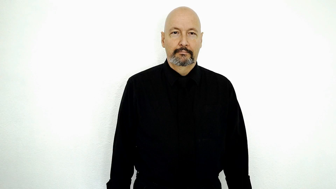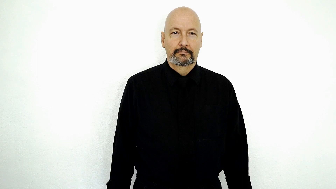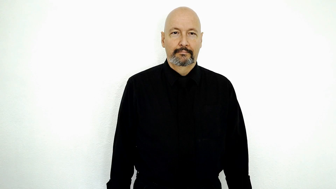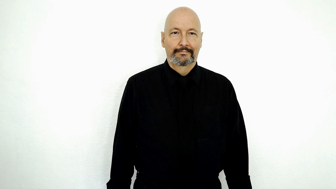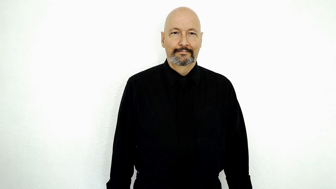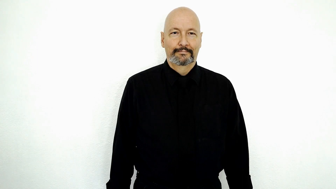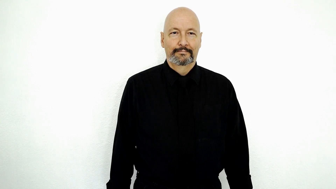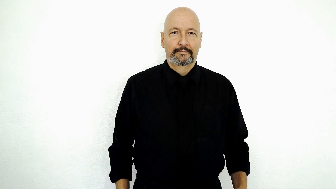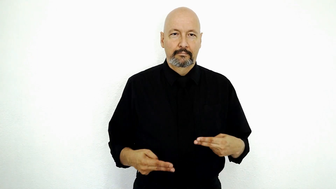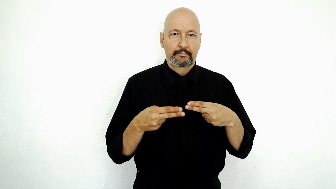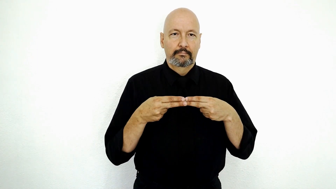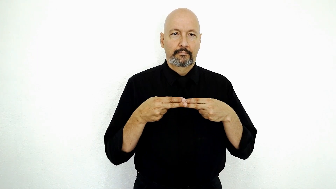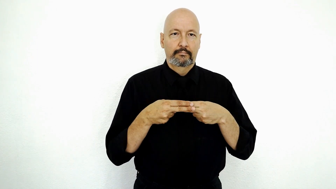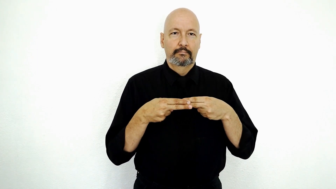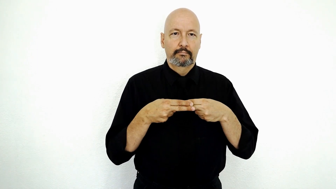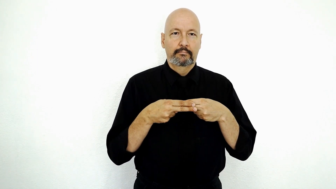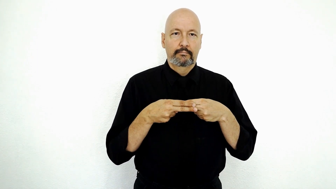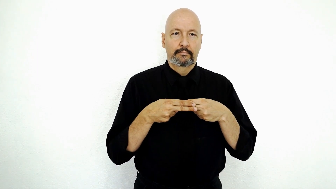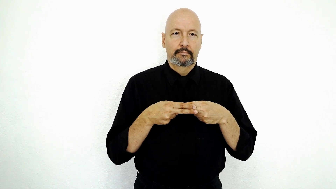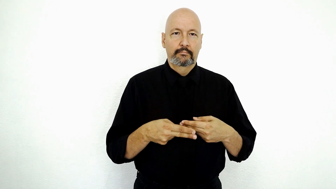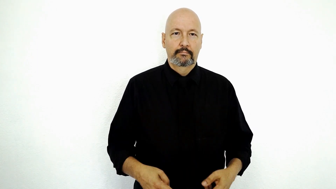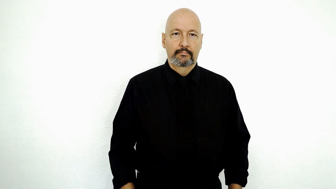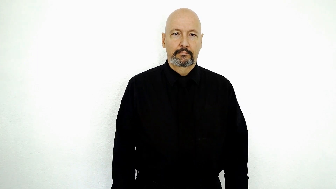SLIDES/PPT